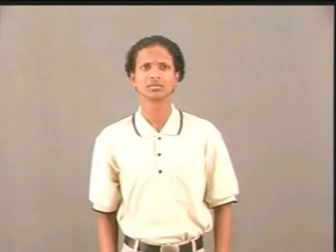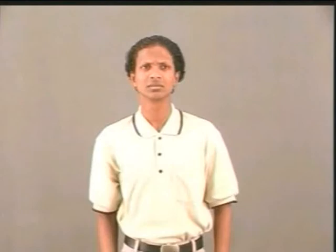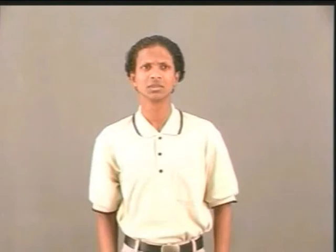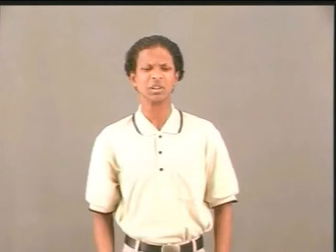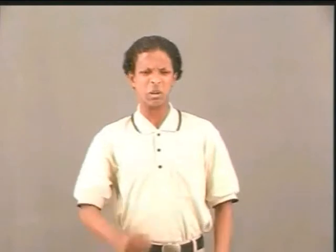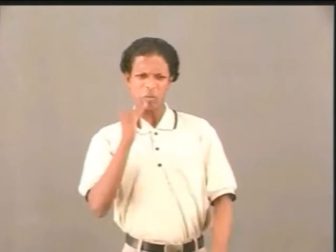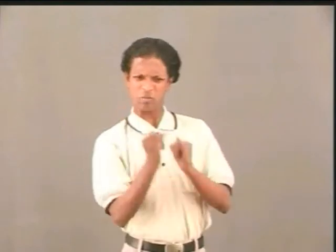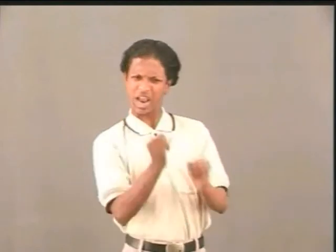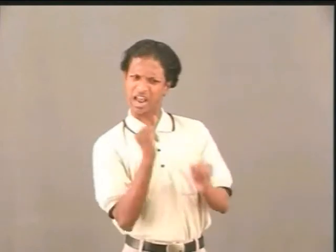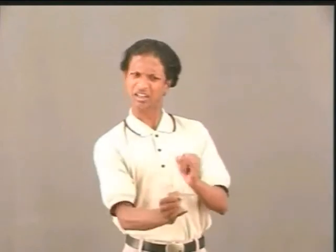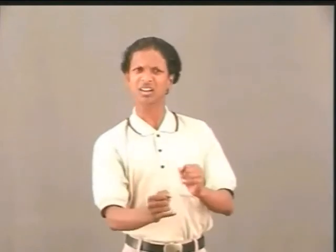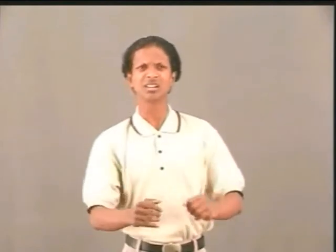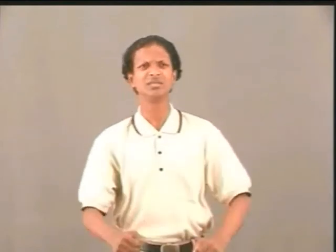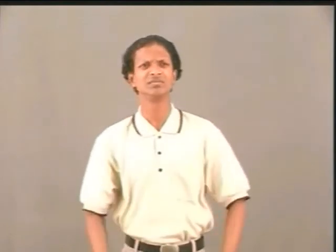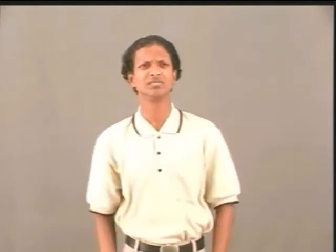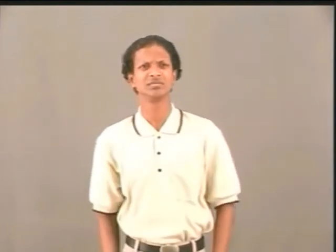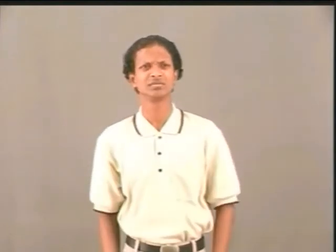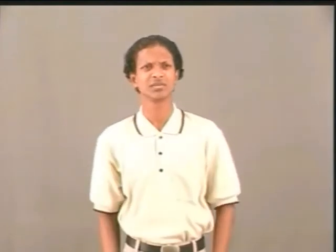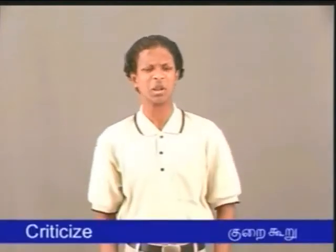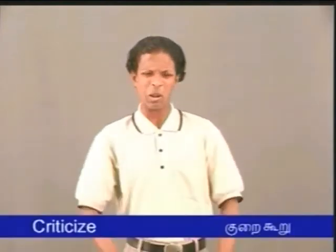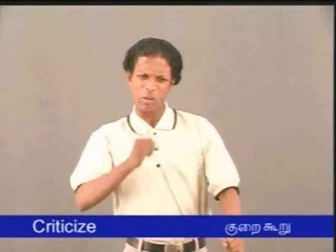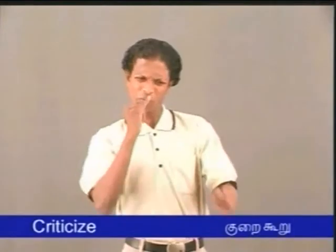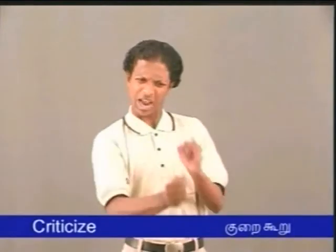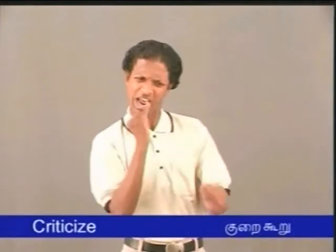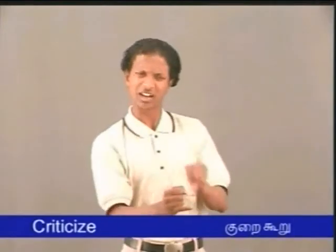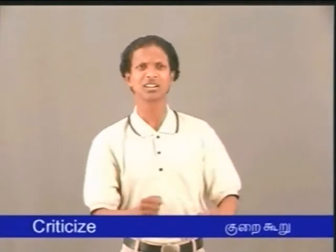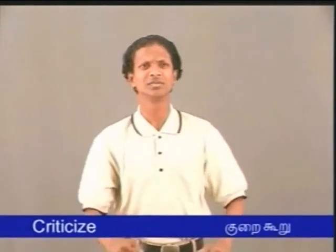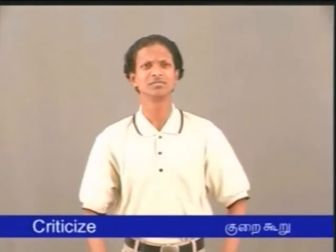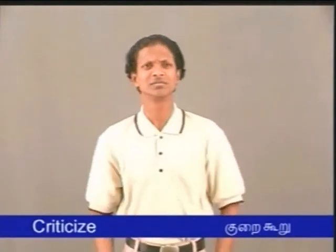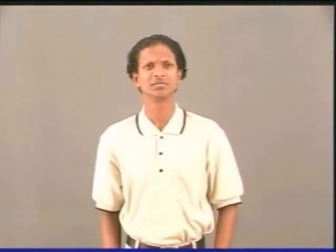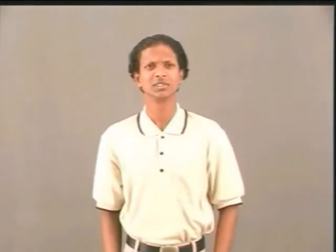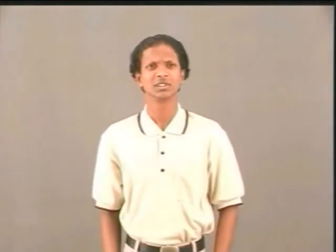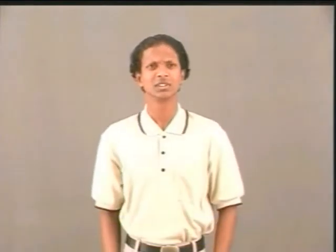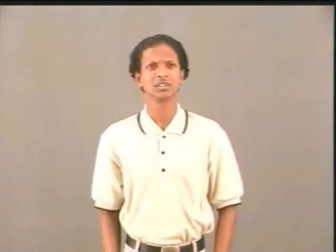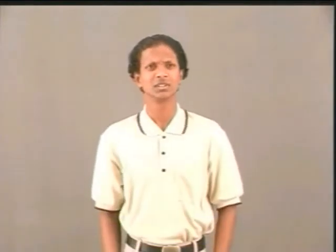criticize